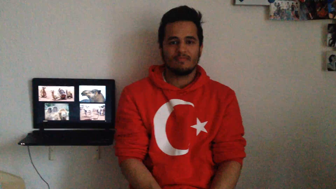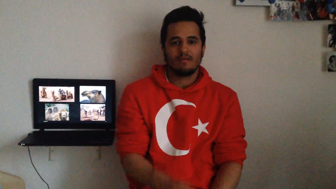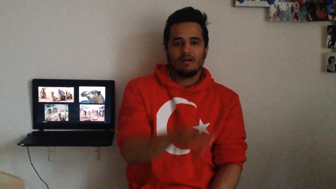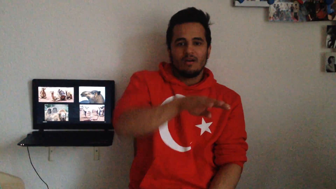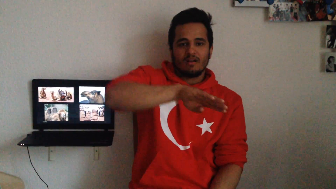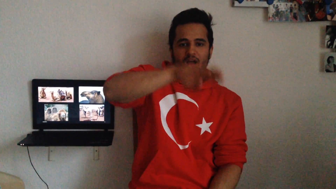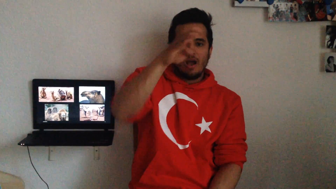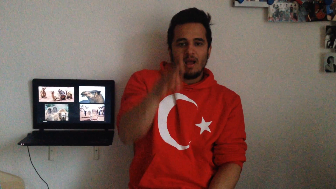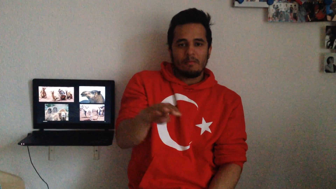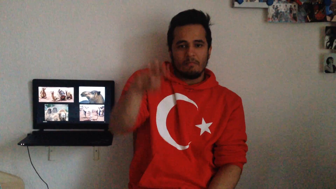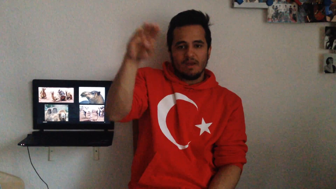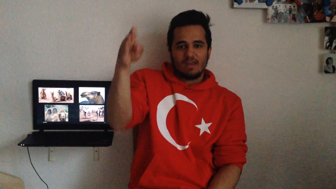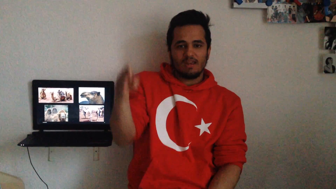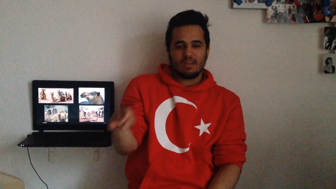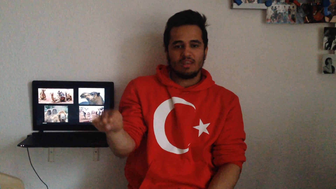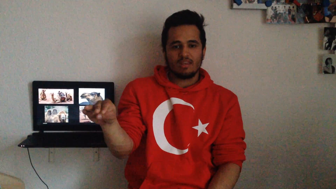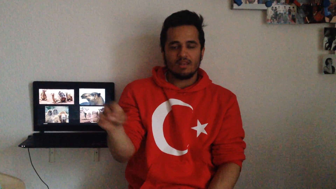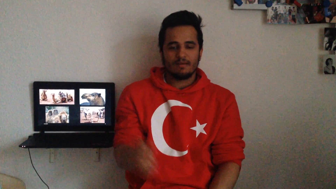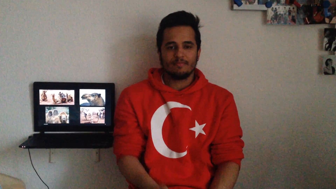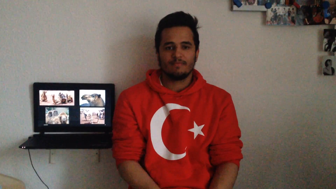camel